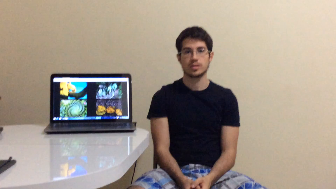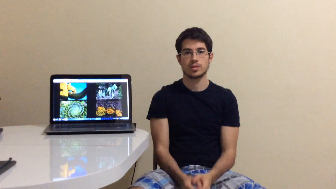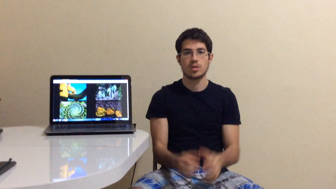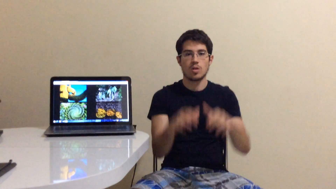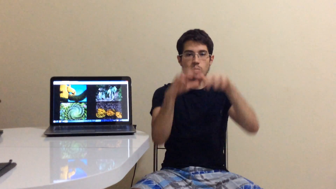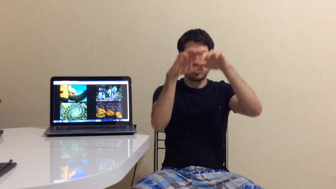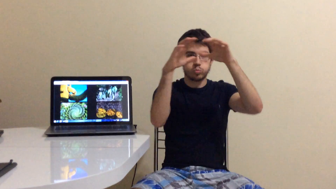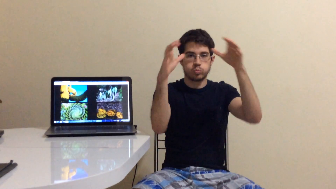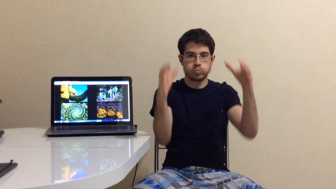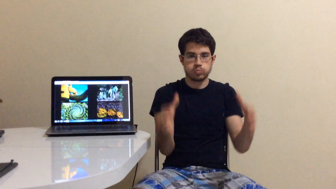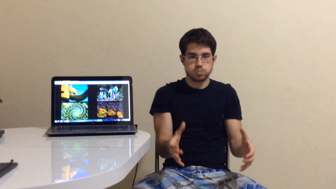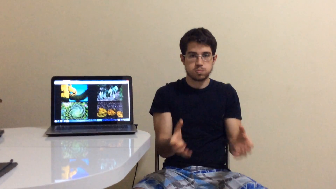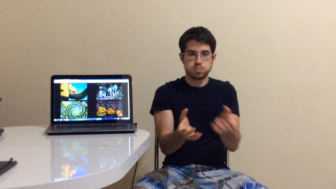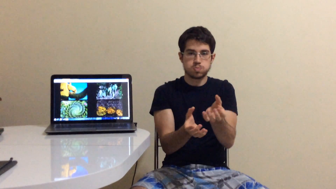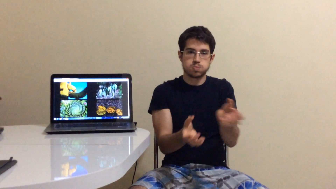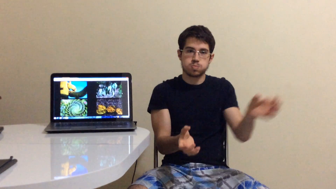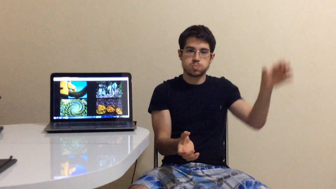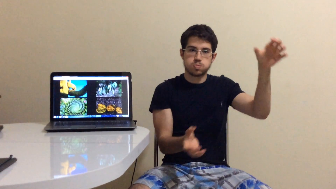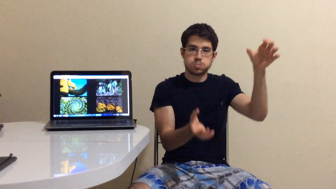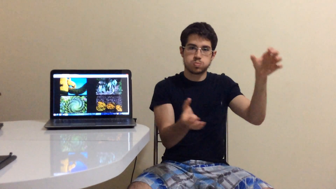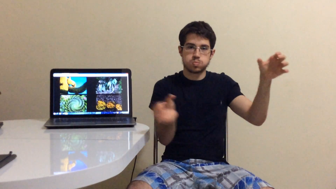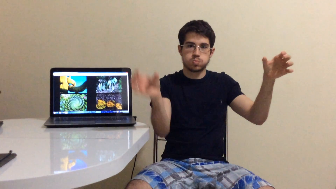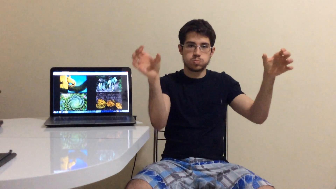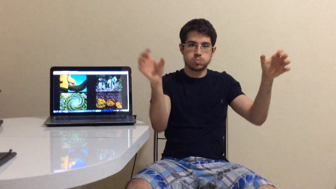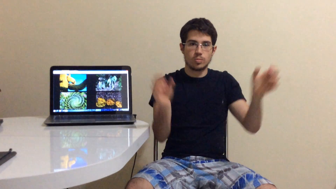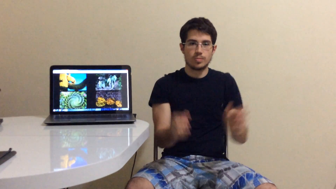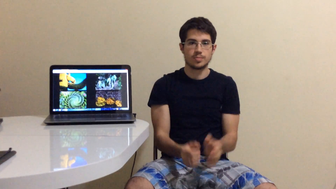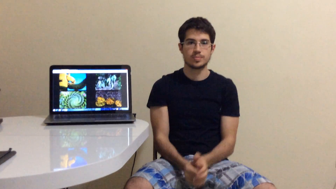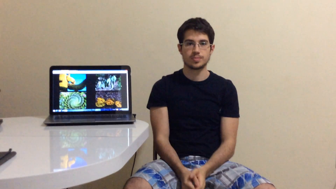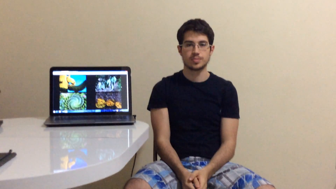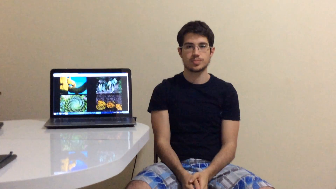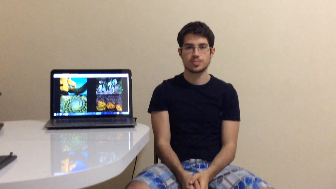cactus